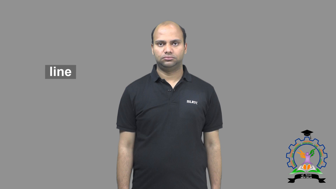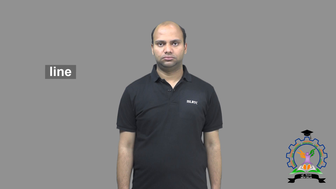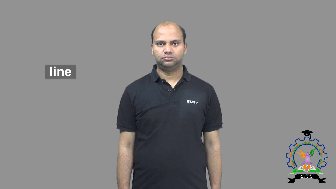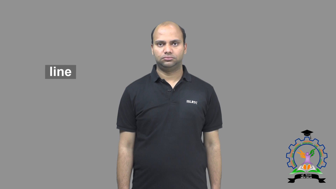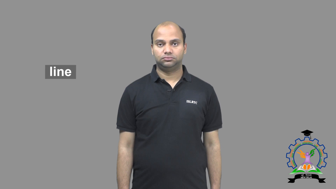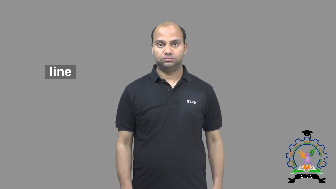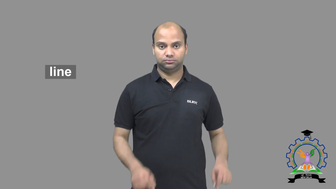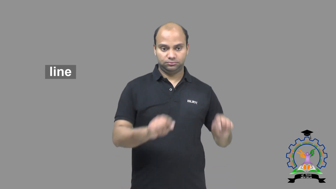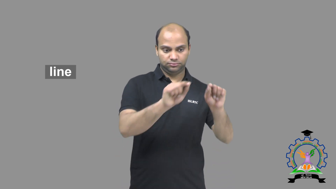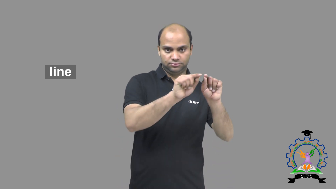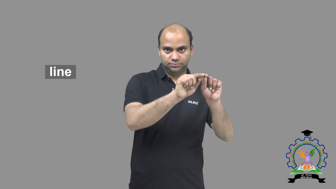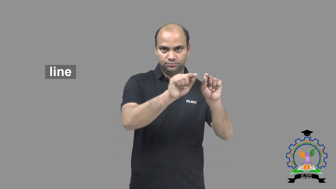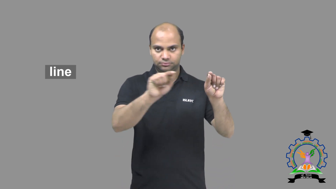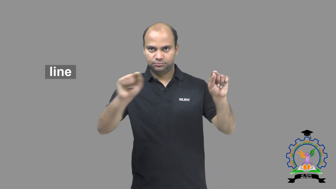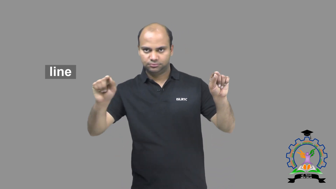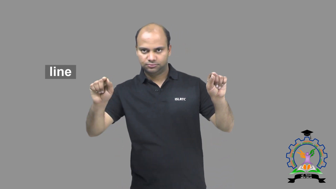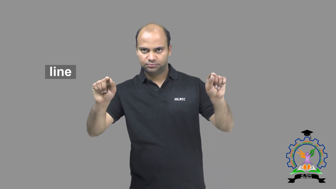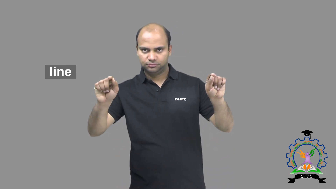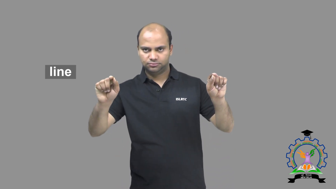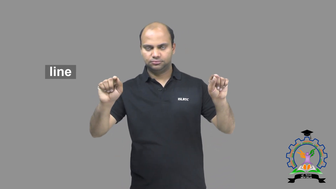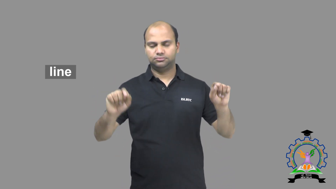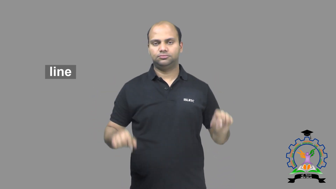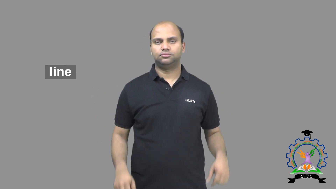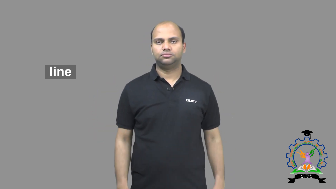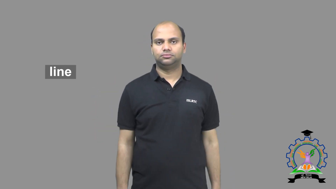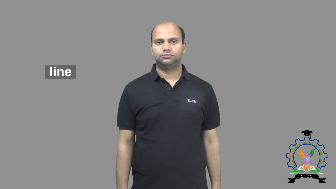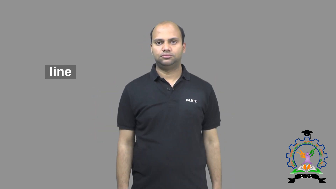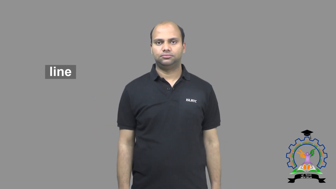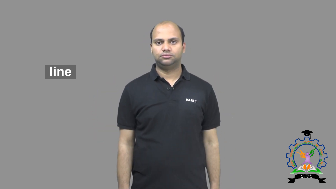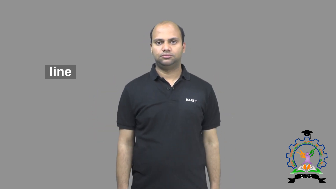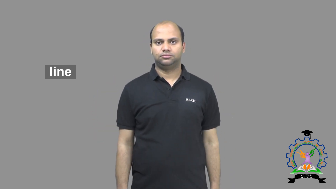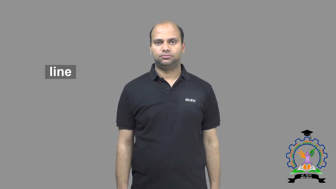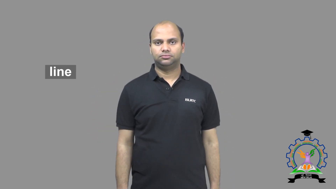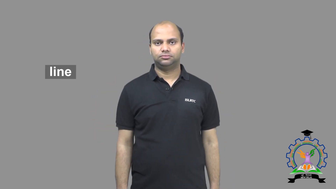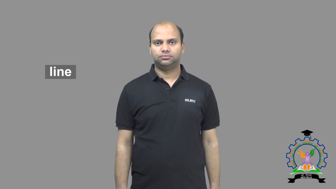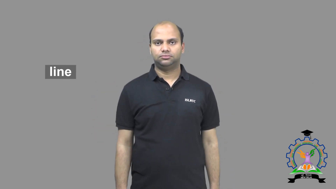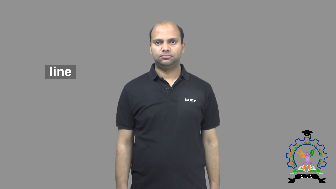line